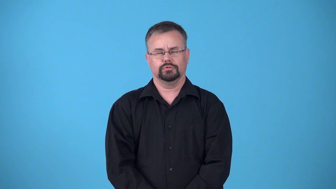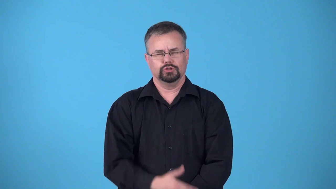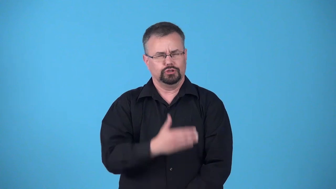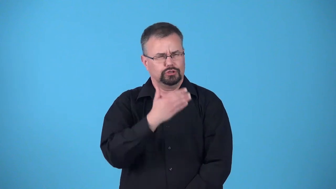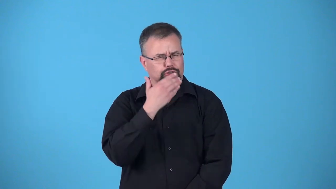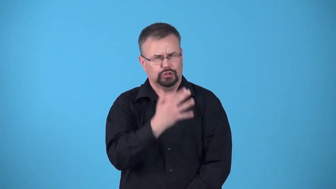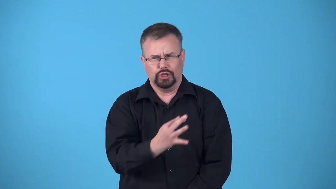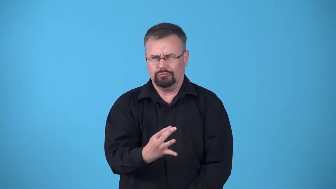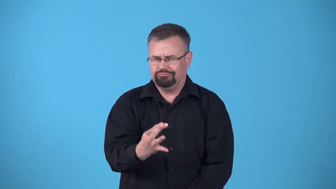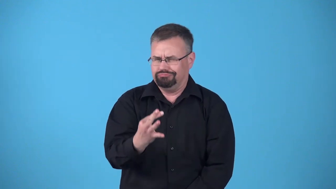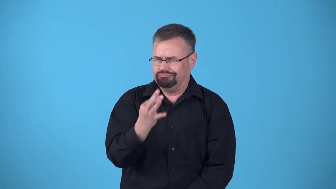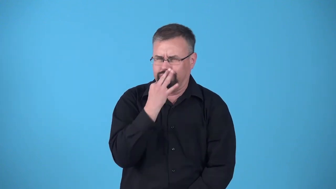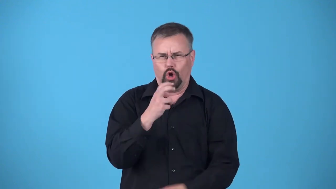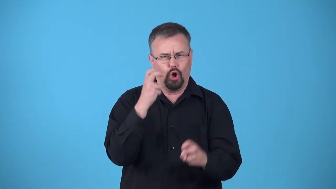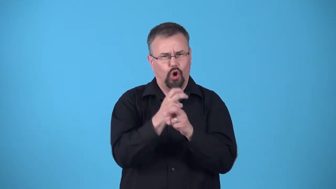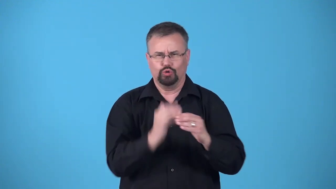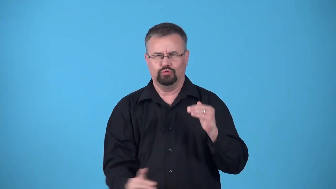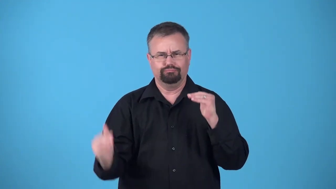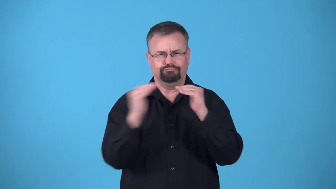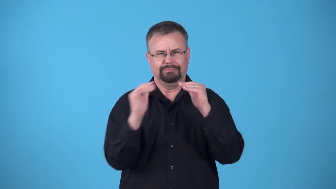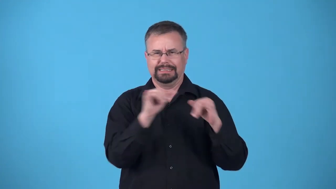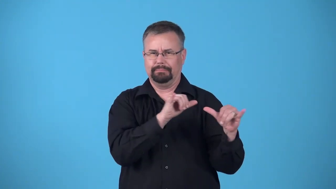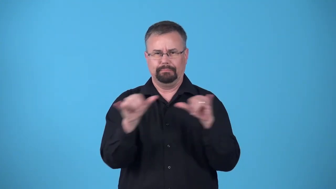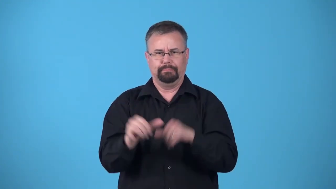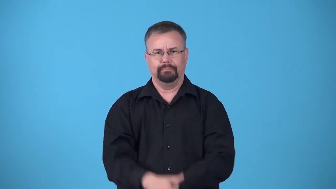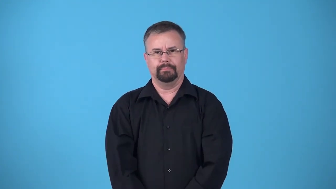hard act to follow